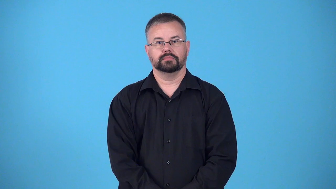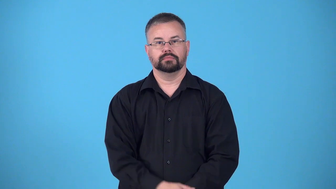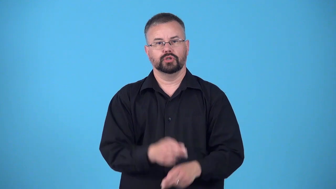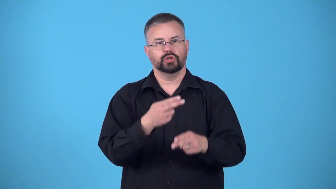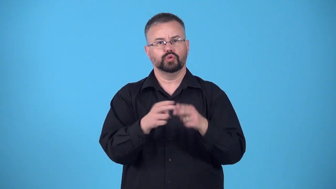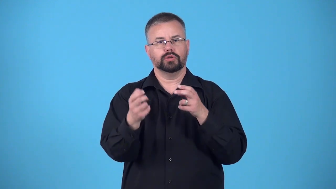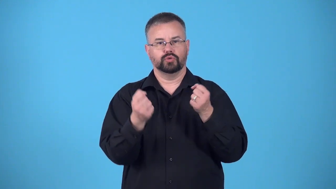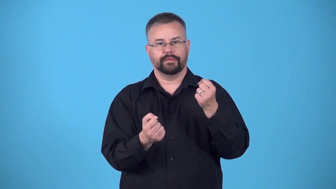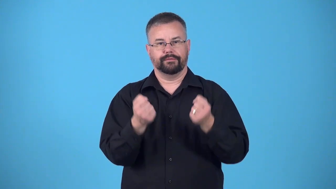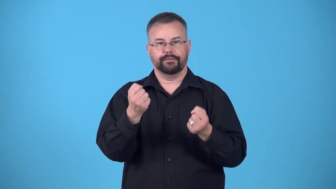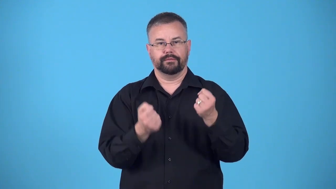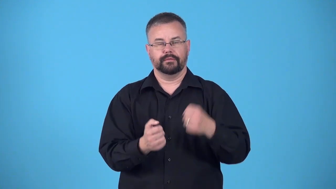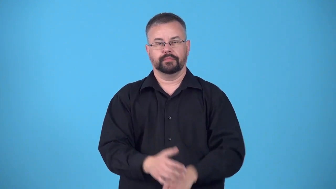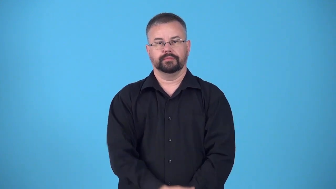go for a spin-drive